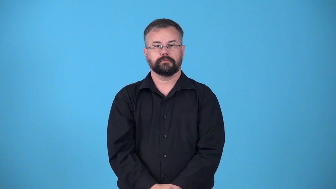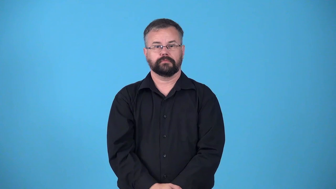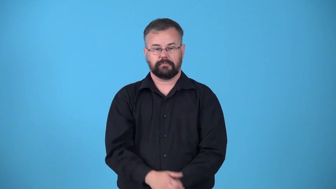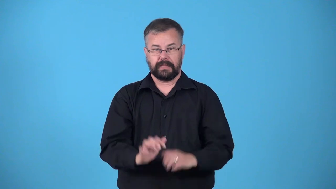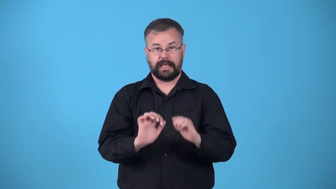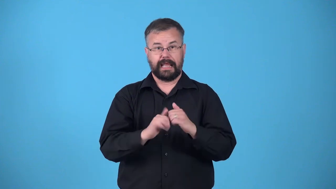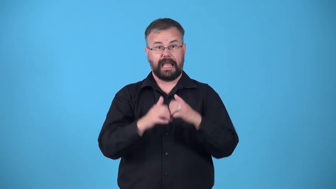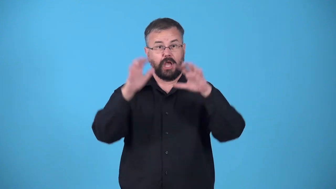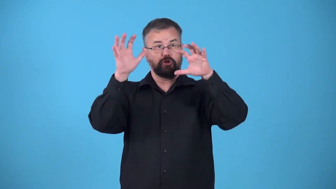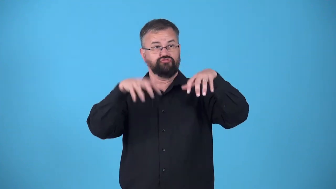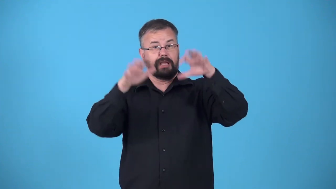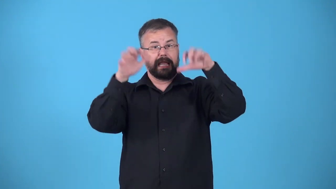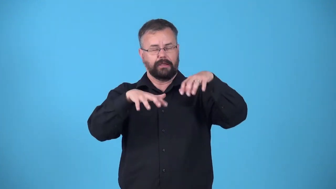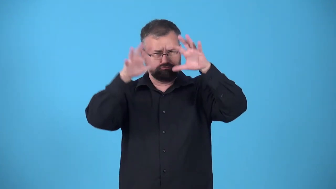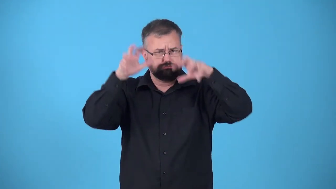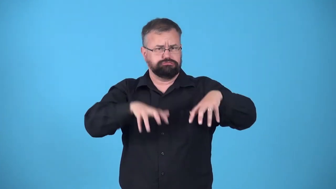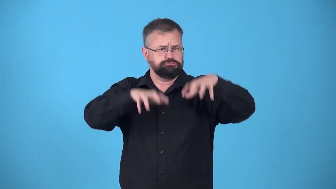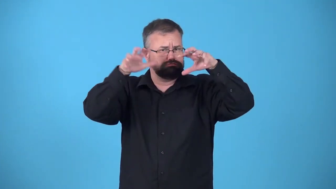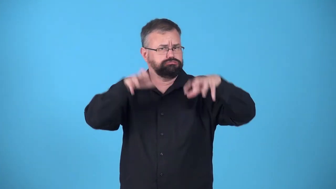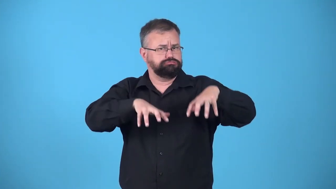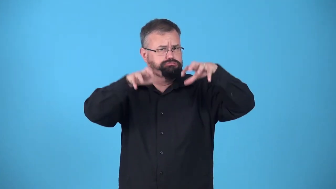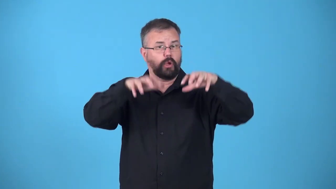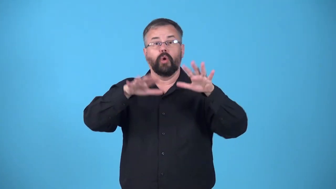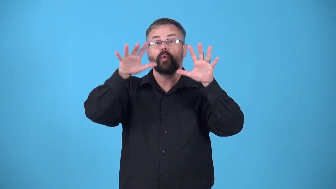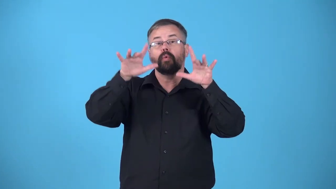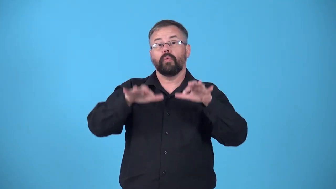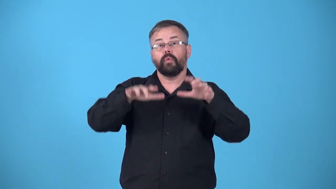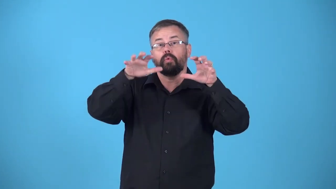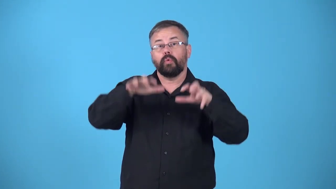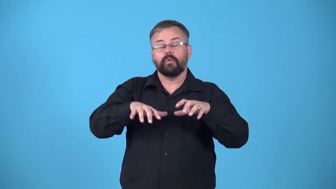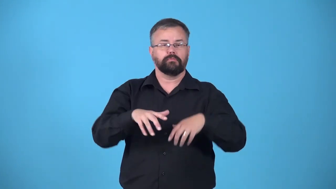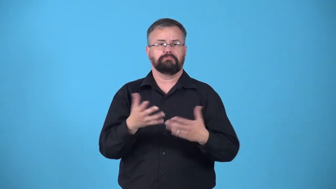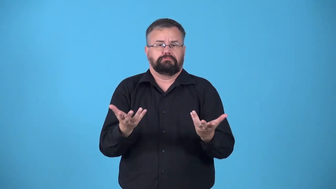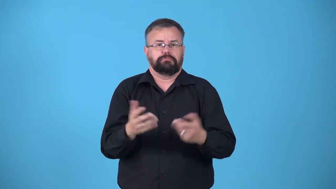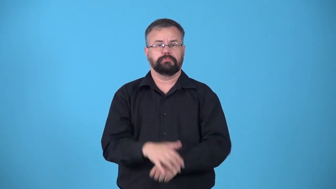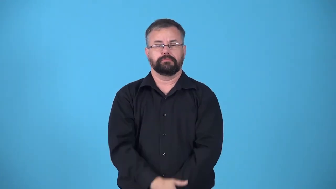fall-rain